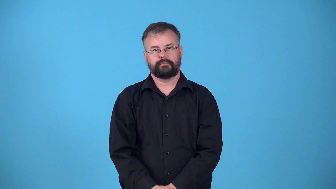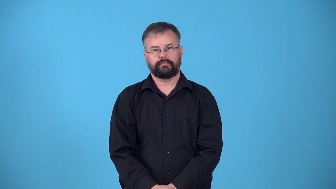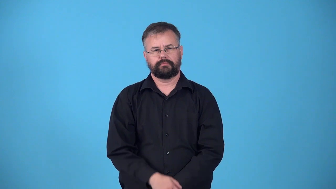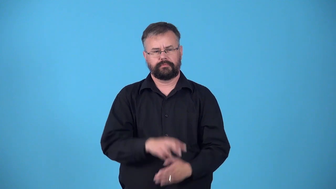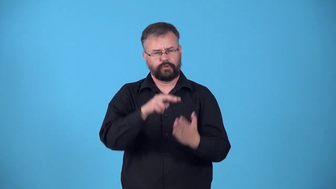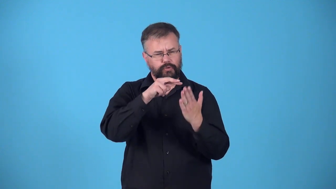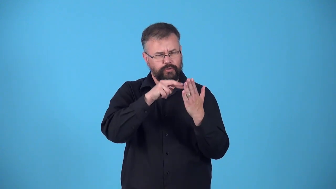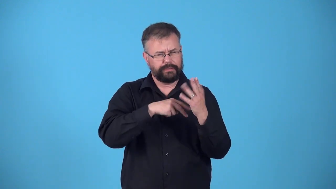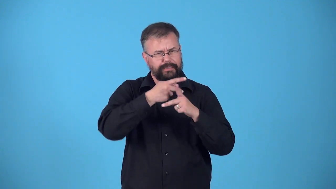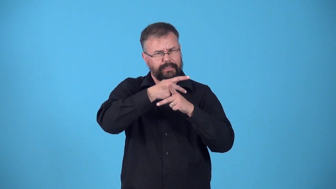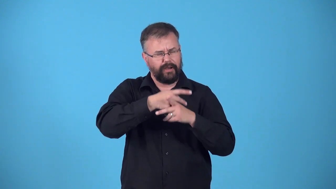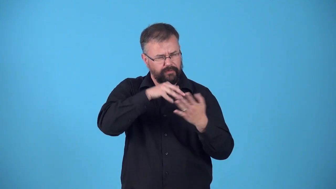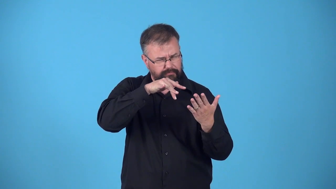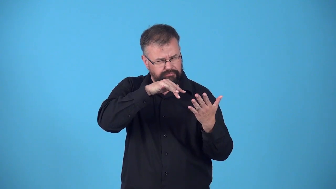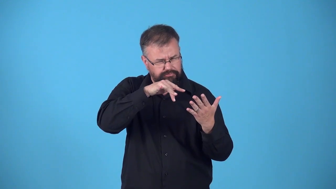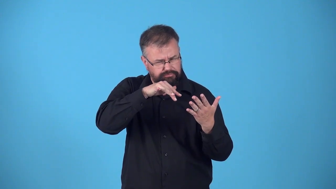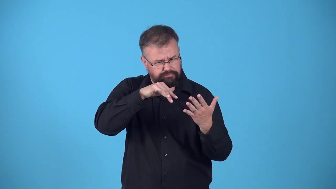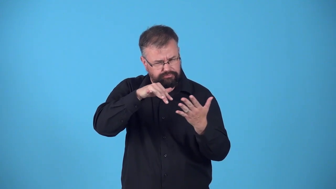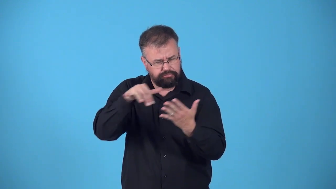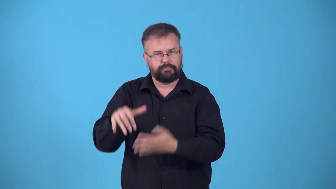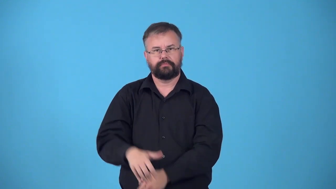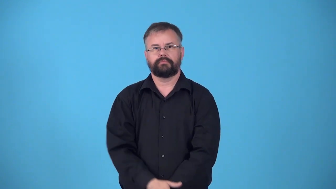pore over